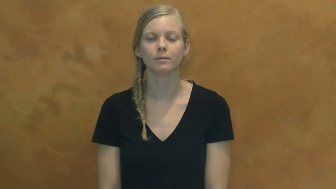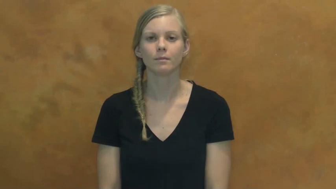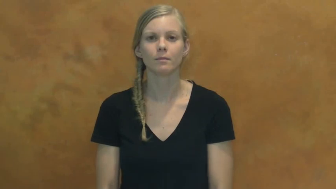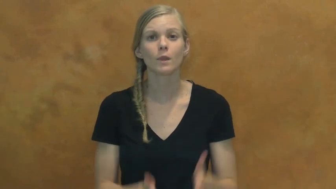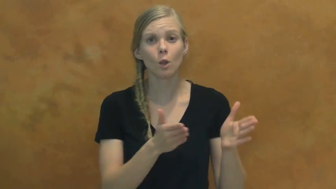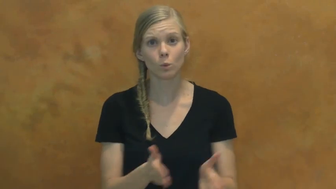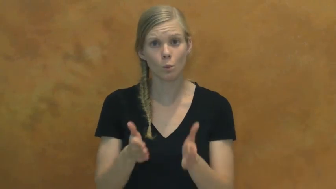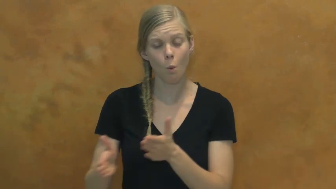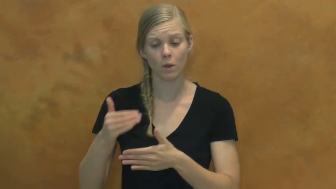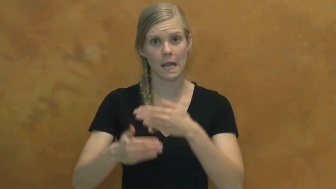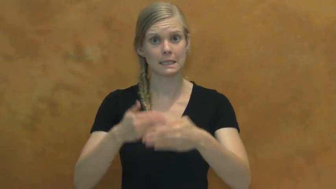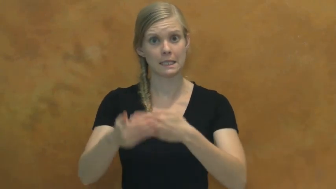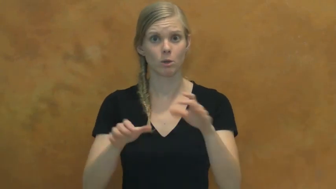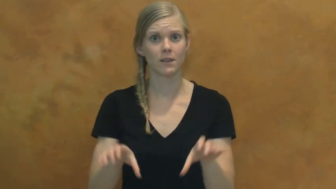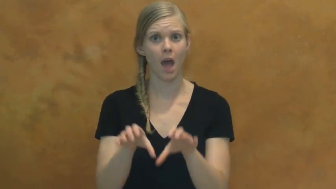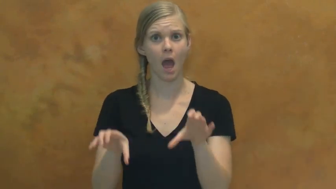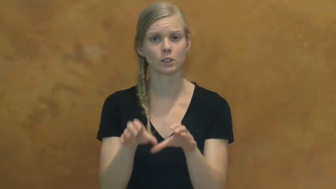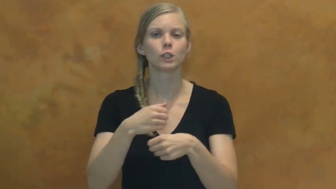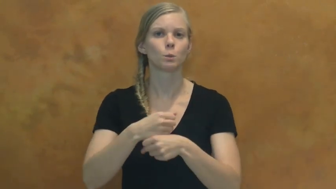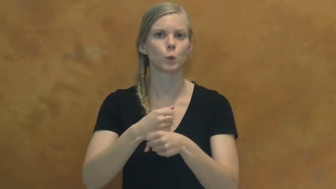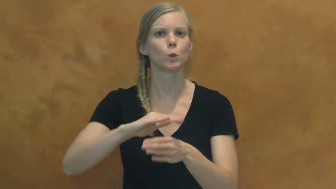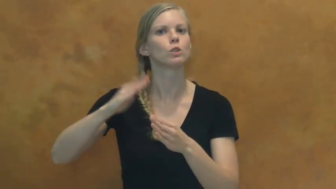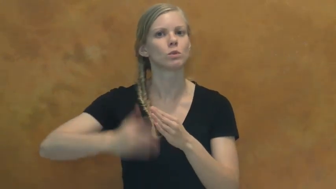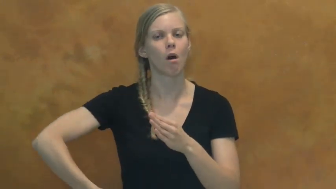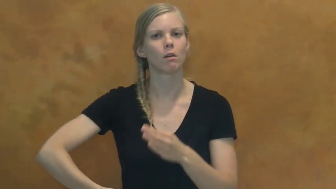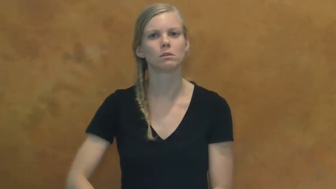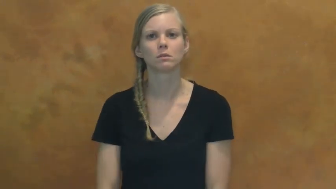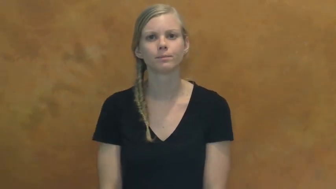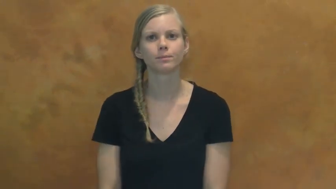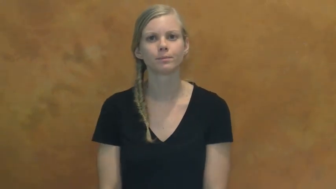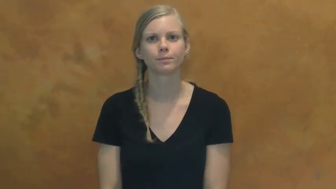process